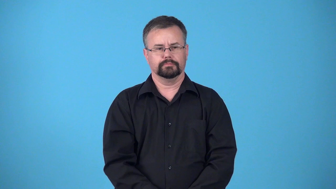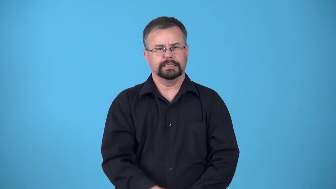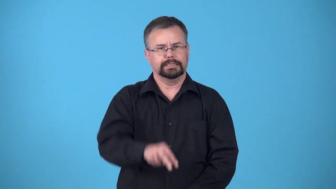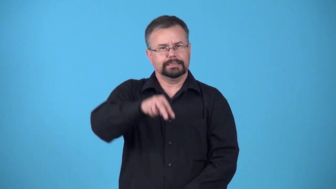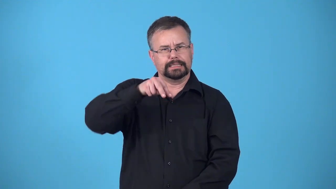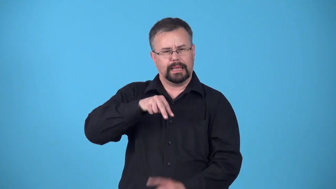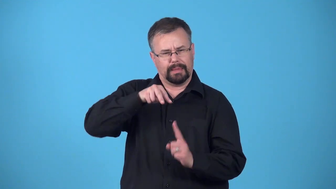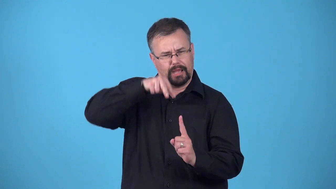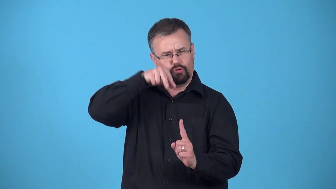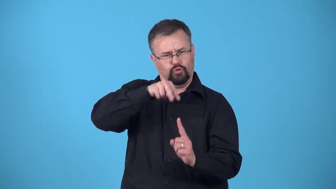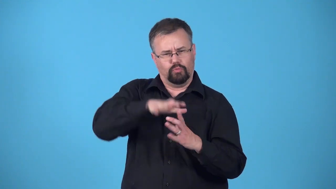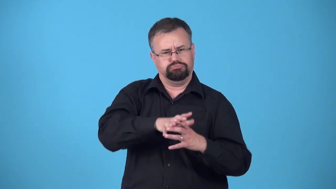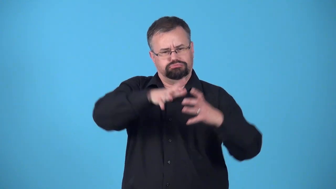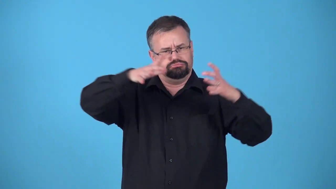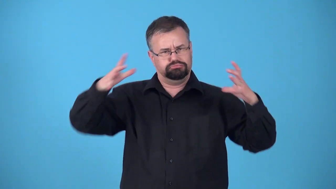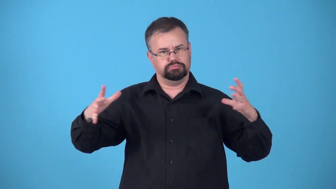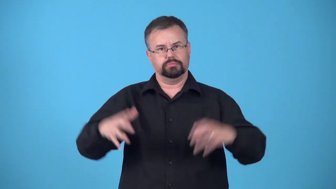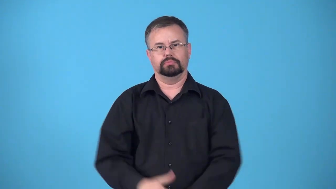take a step back